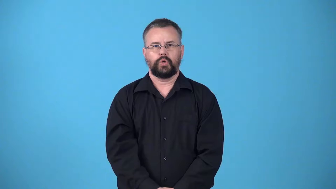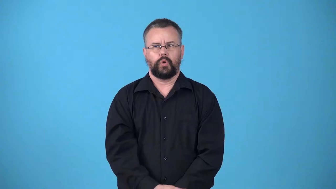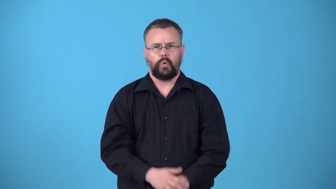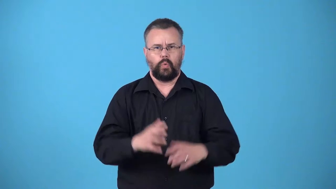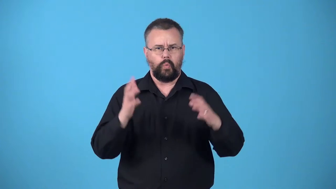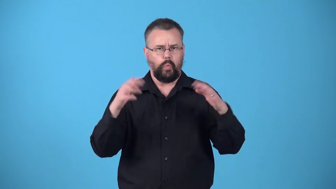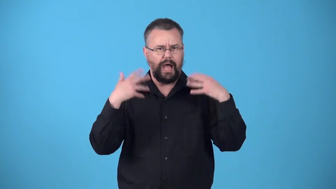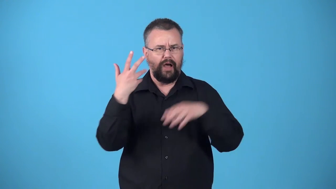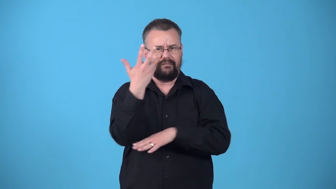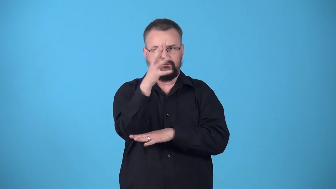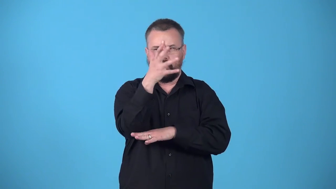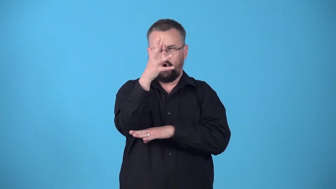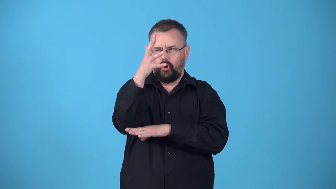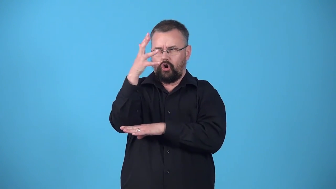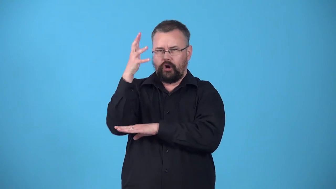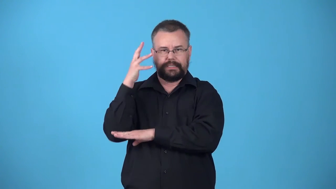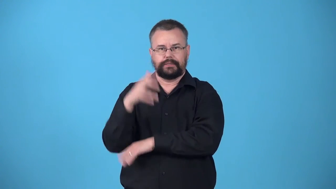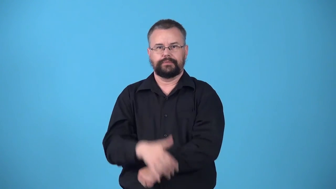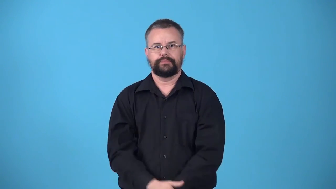wild-forest,jungle,real world